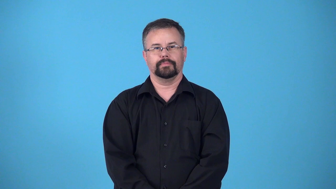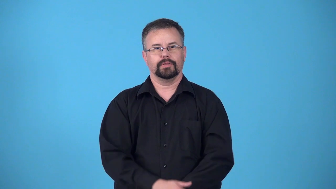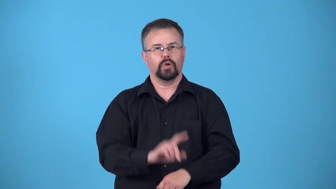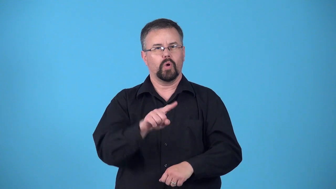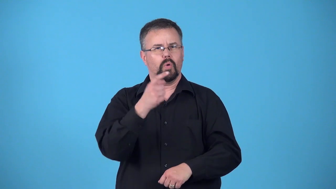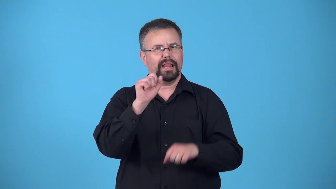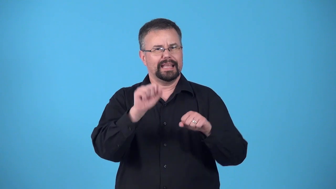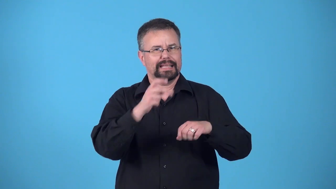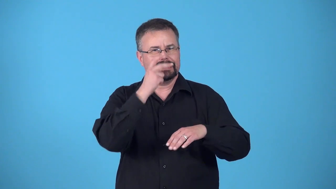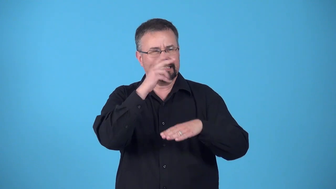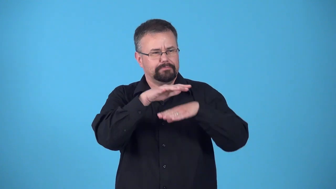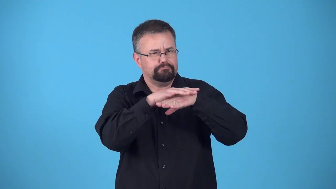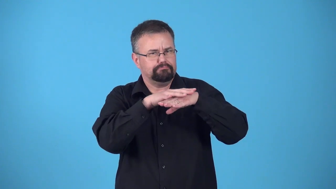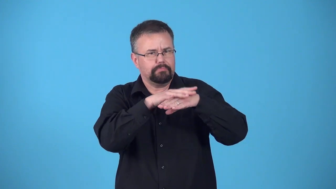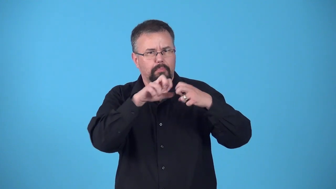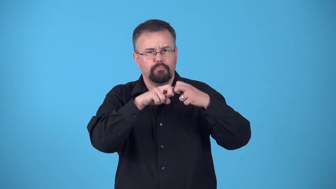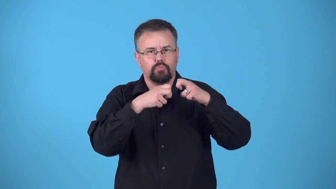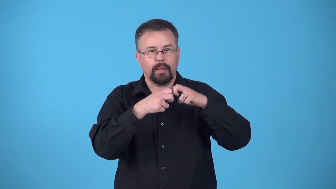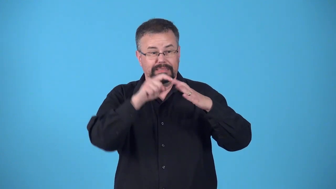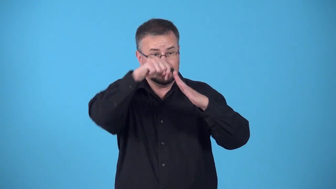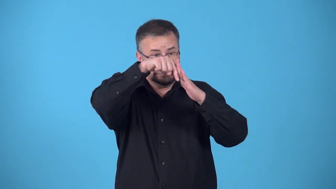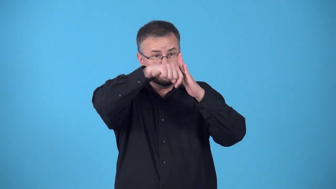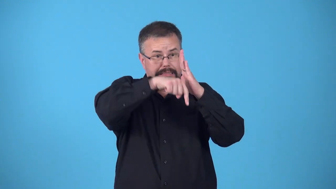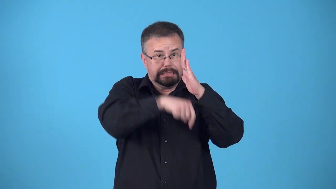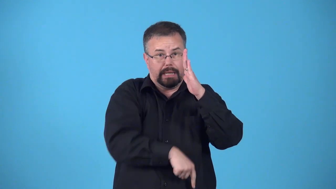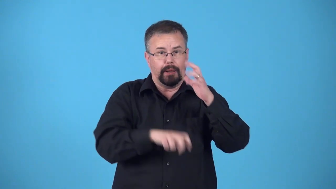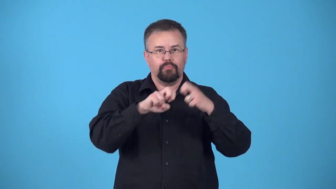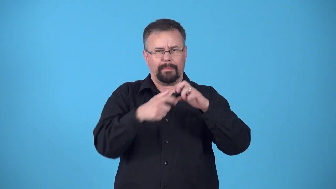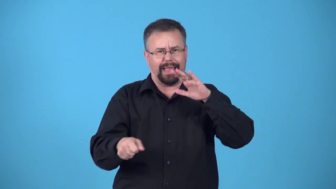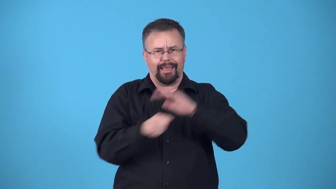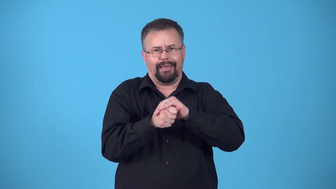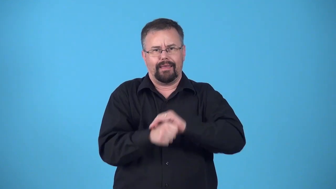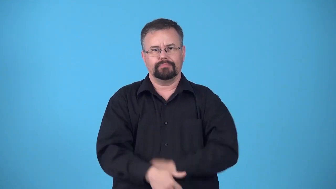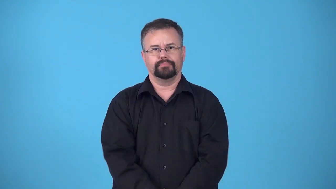tip of the iceberg